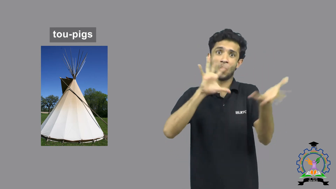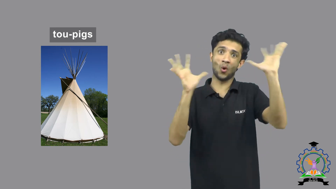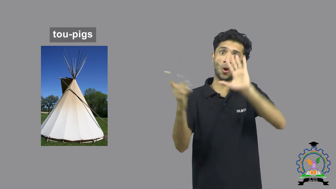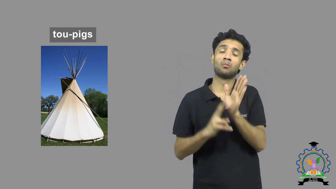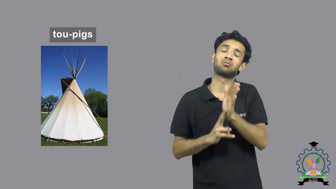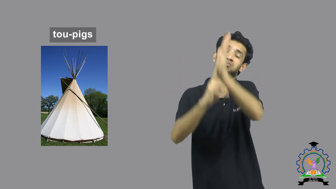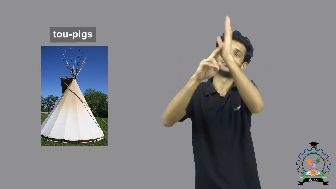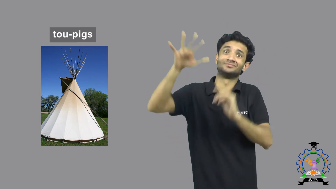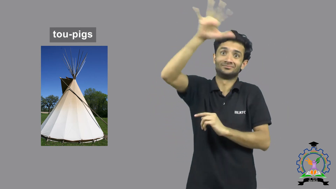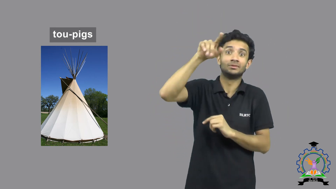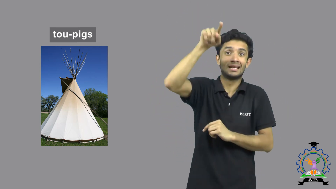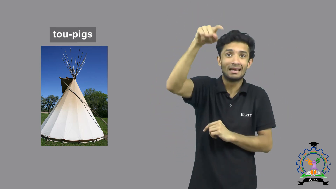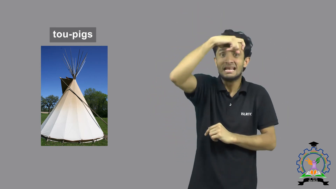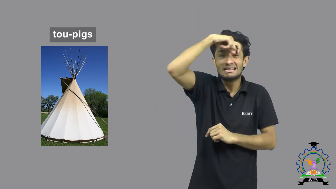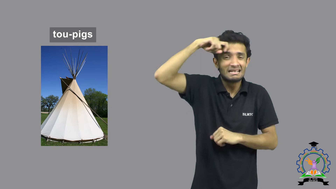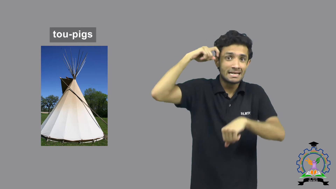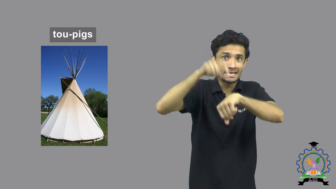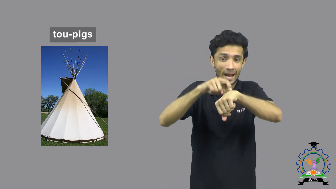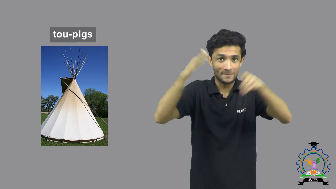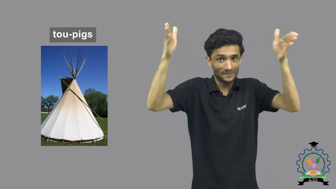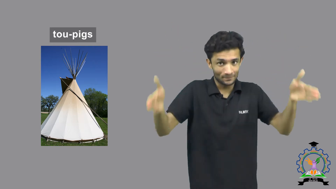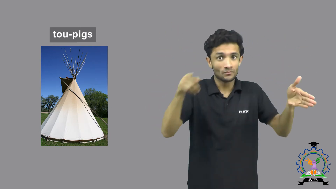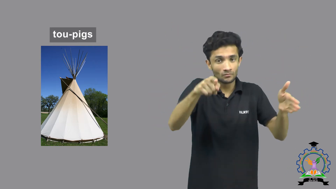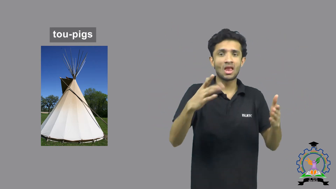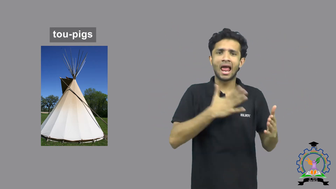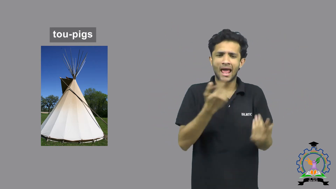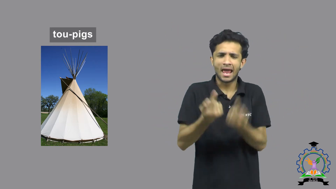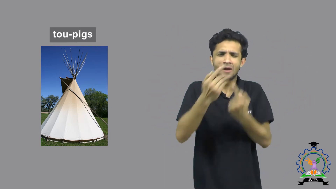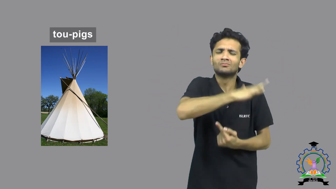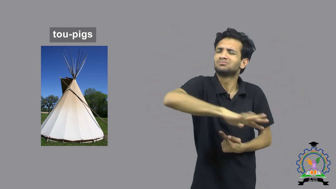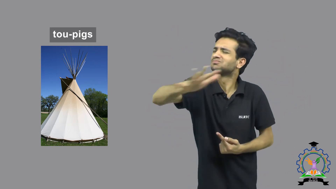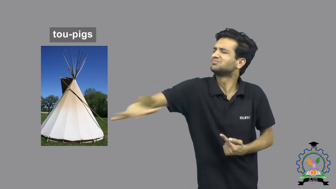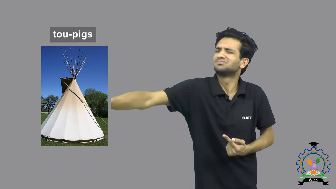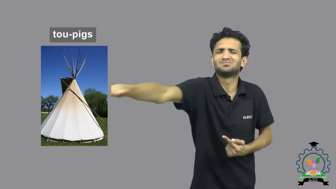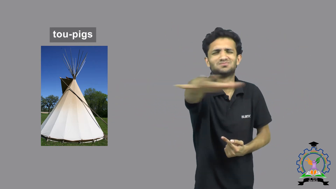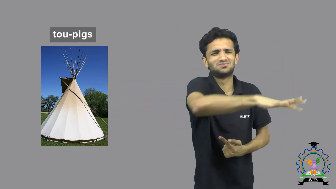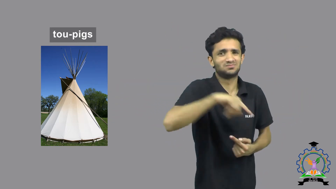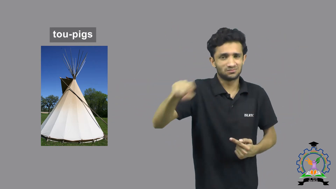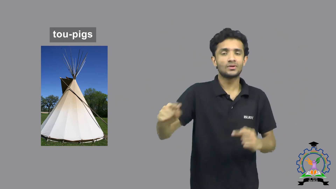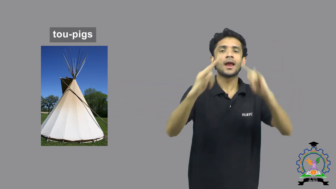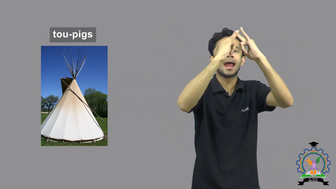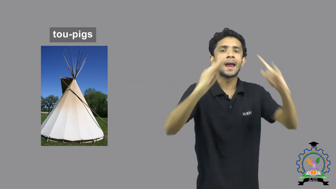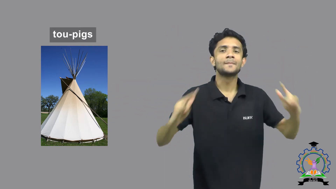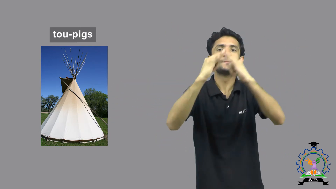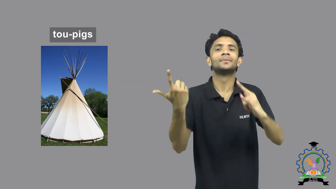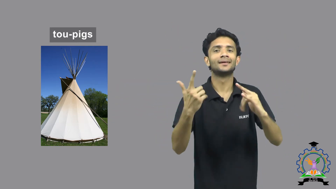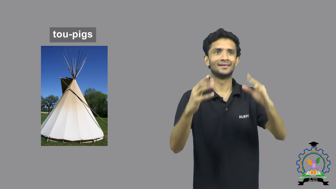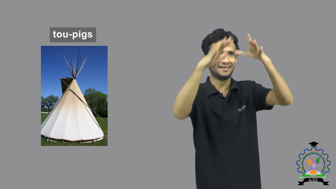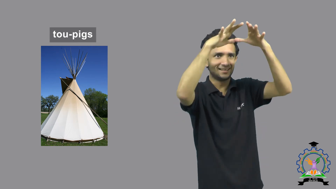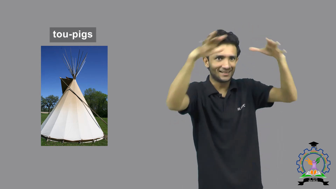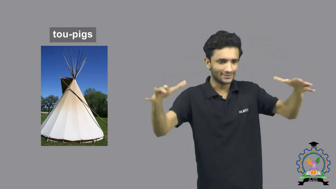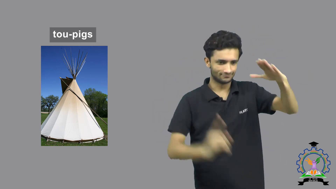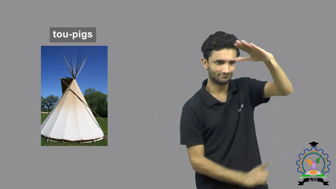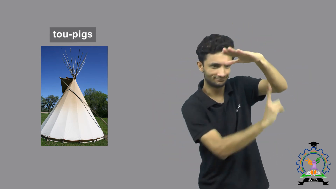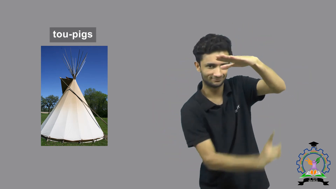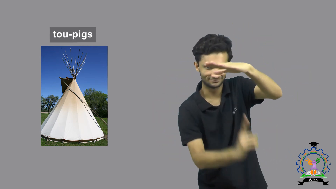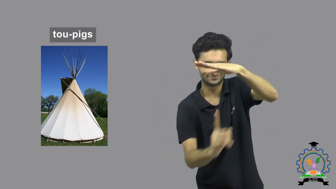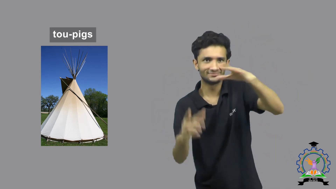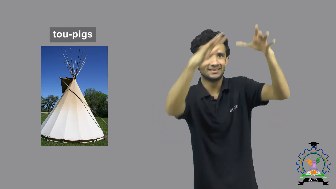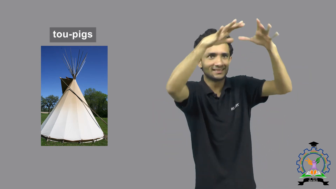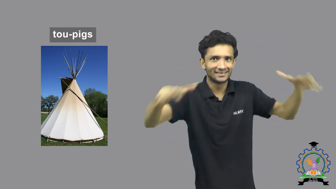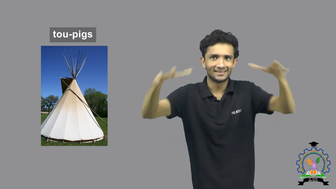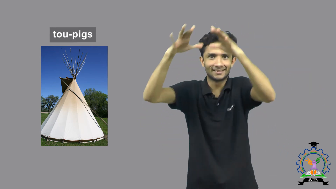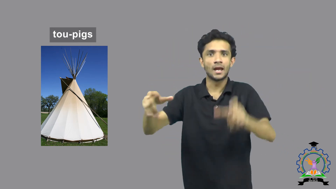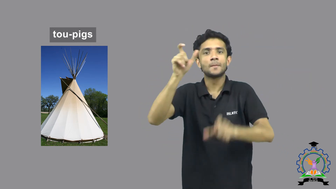tou pigs